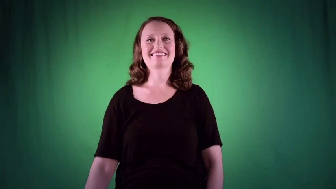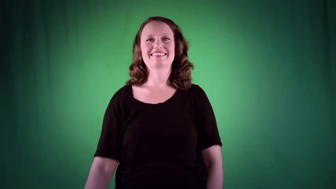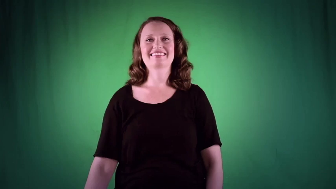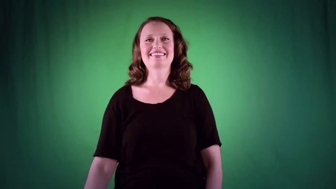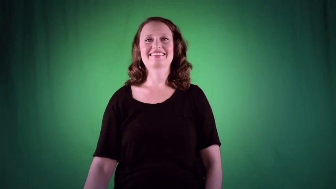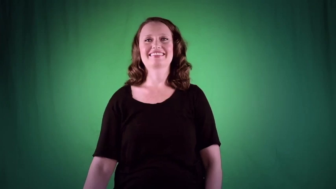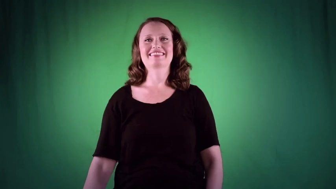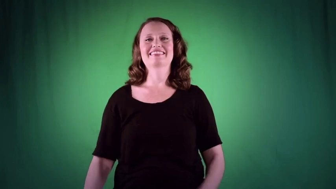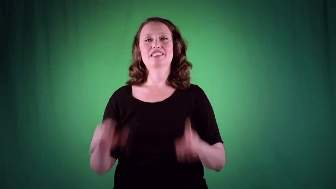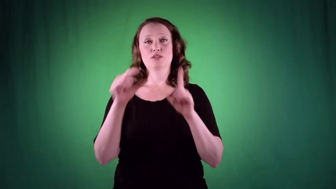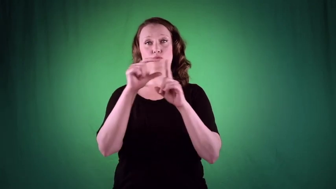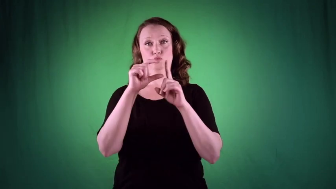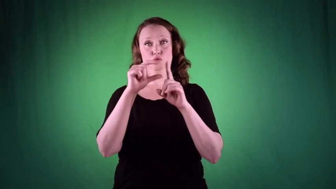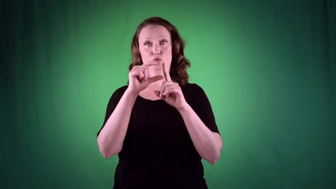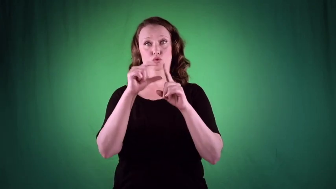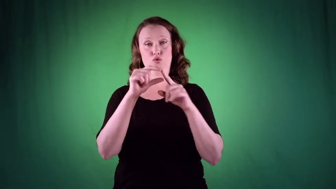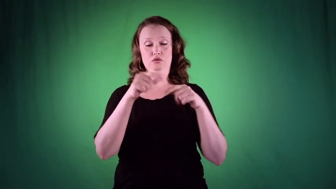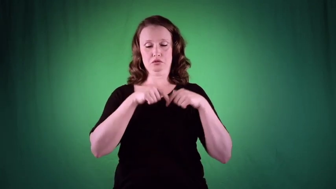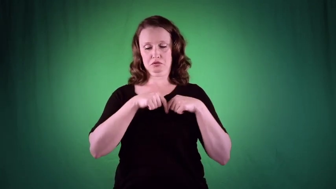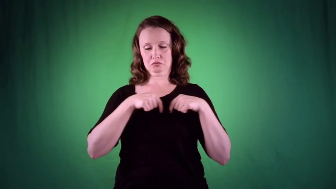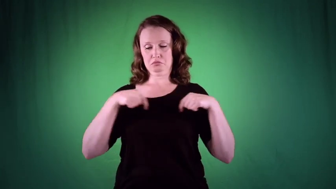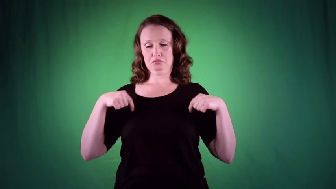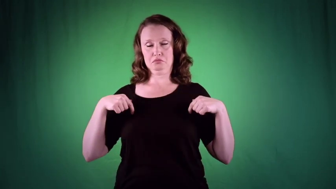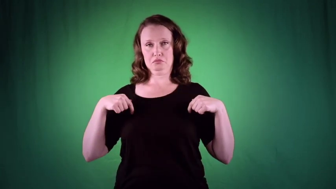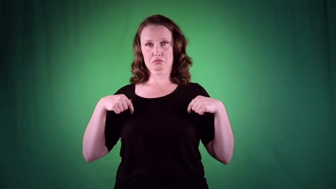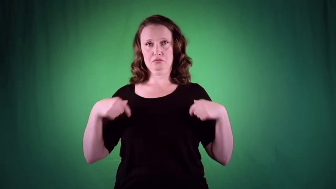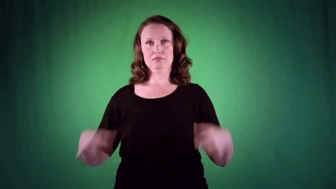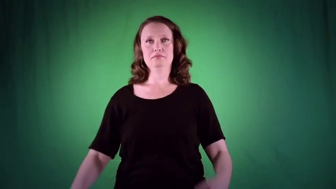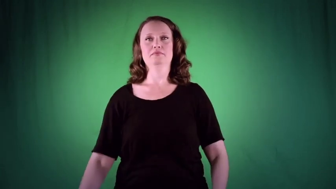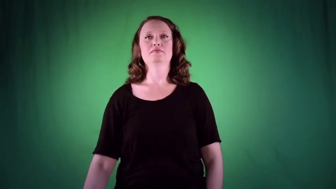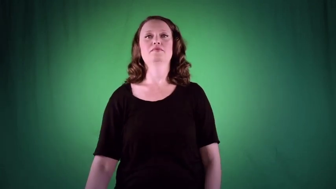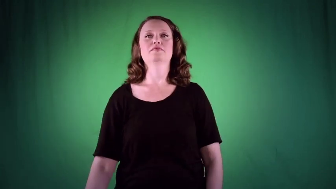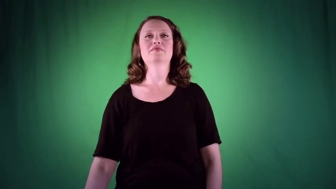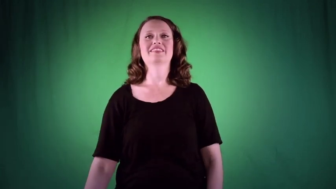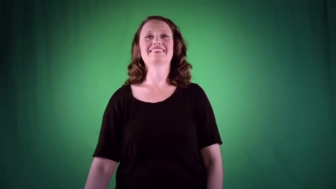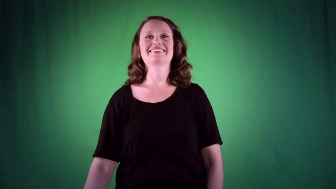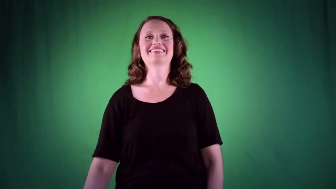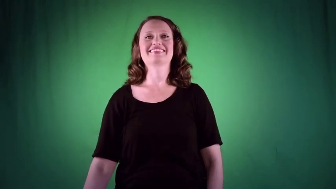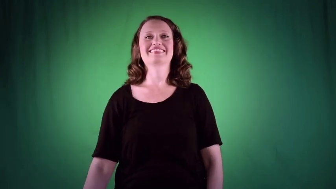WordsonChest